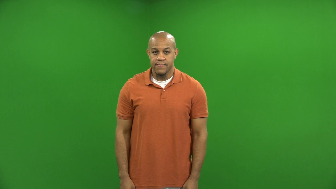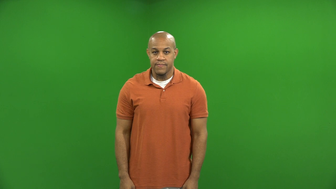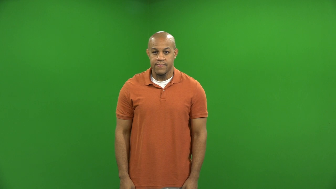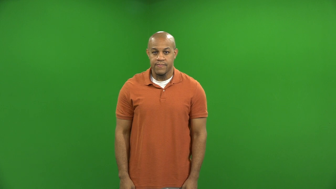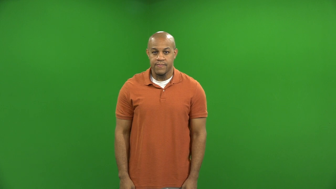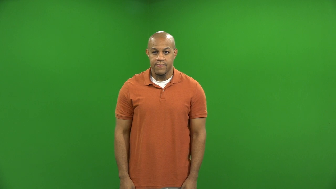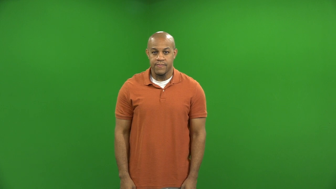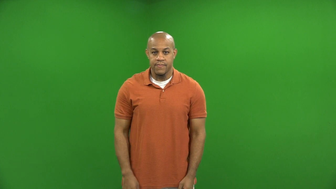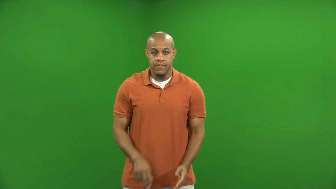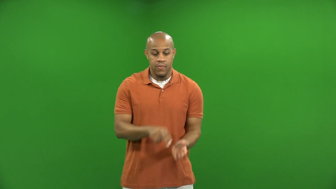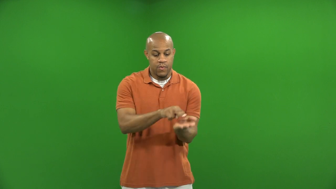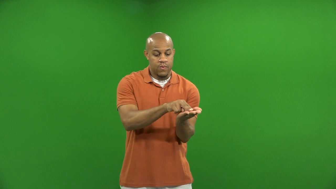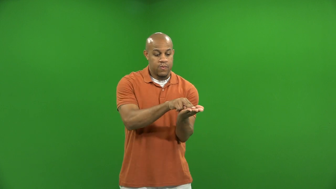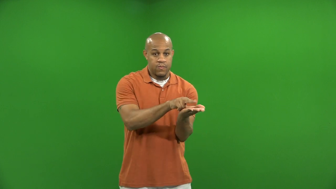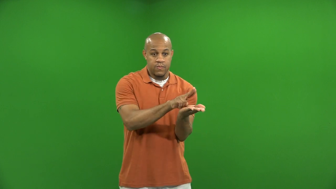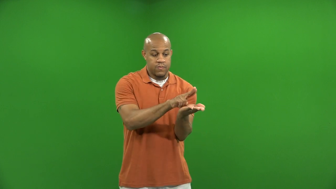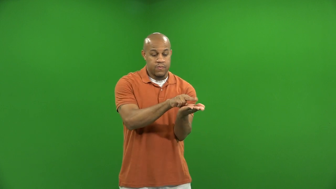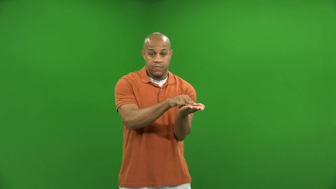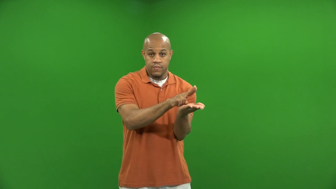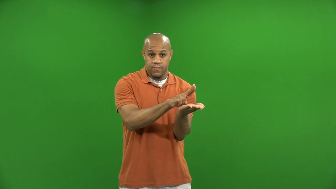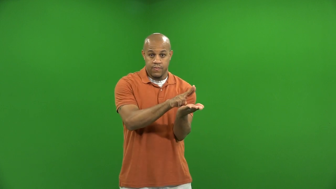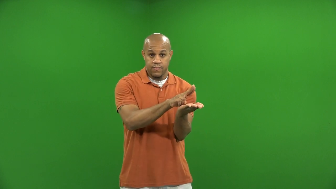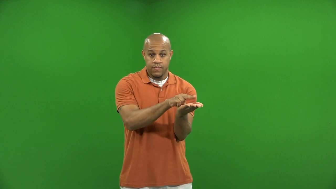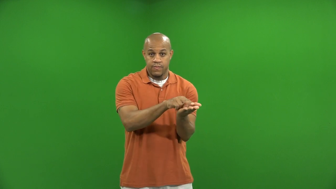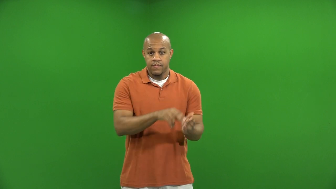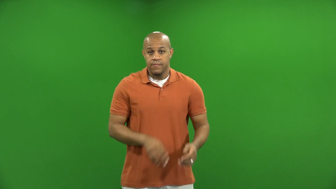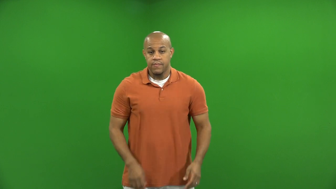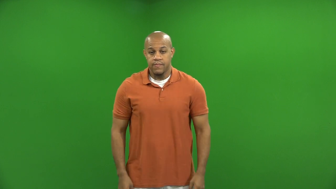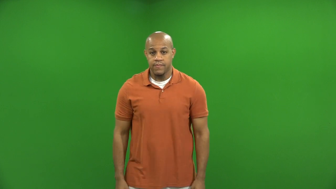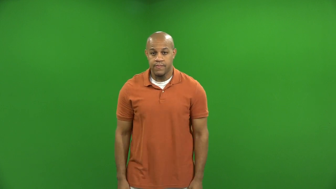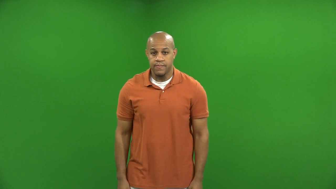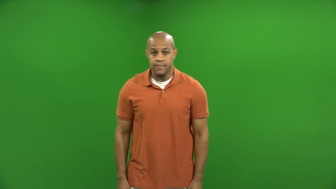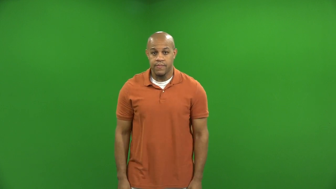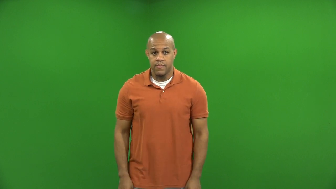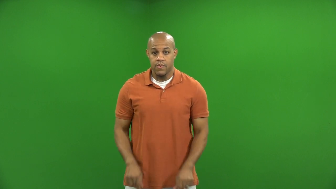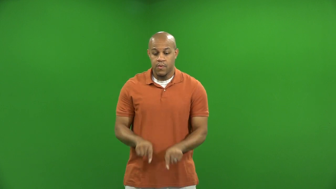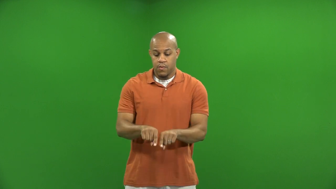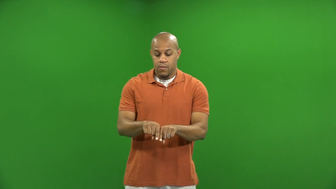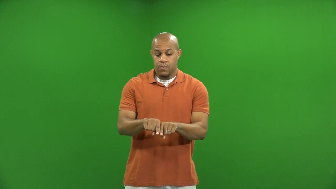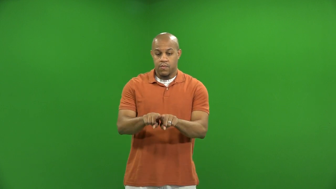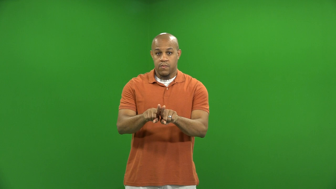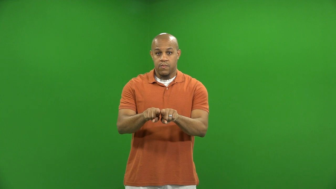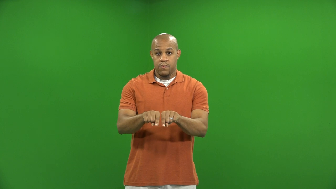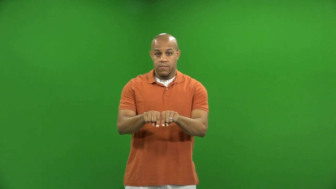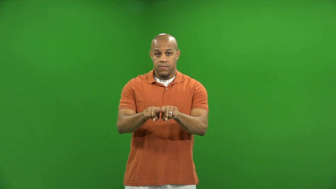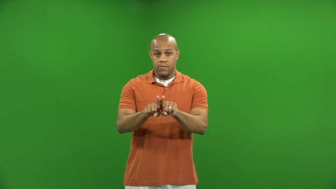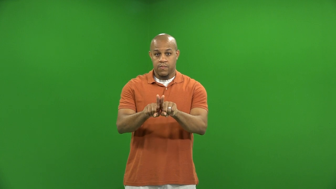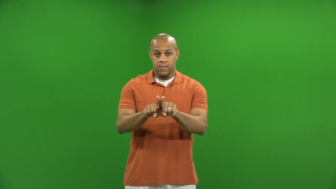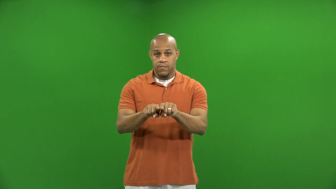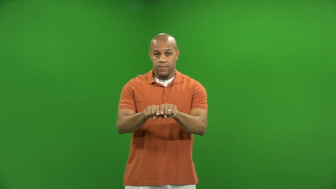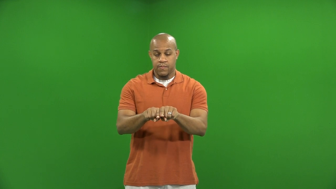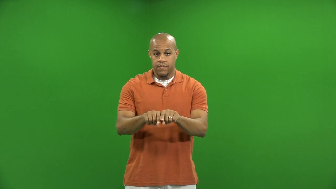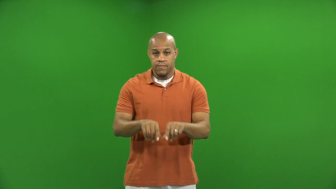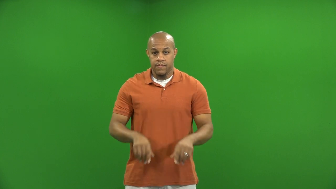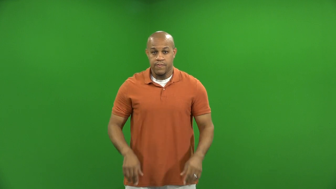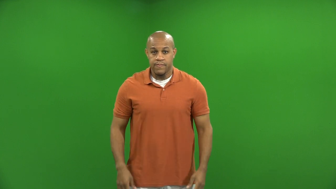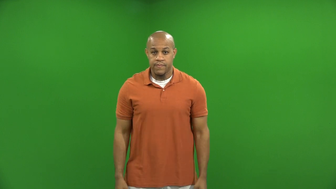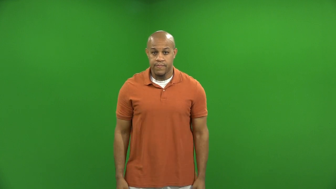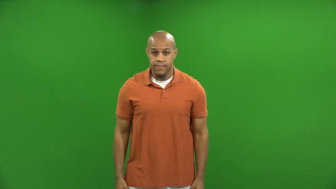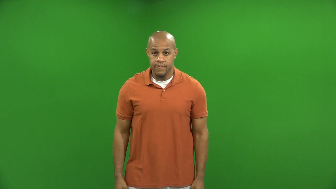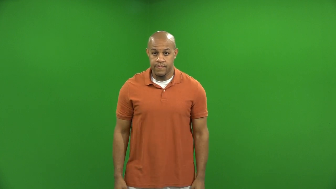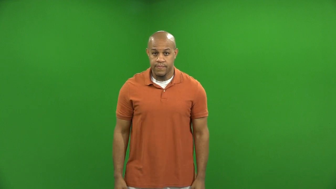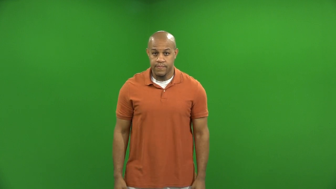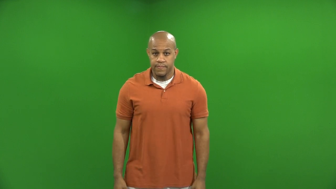Leg lift